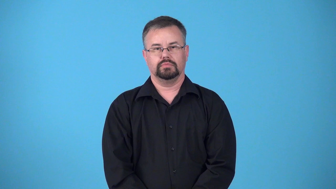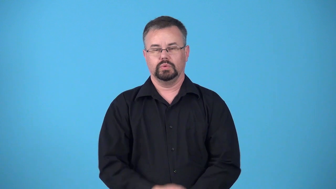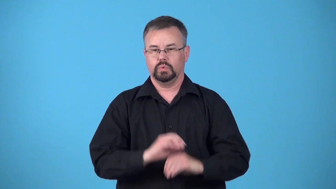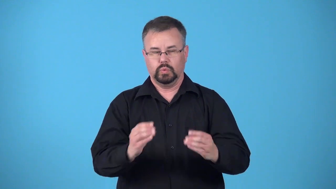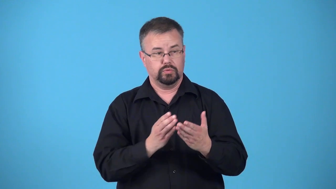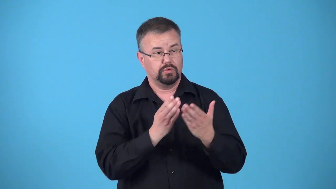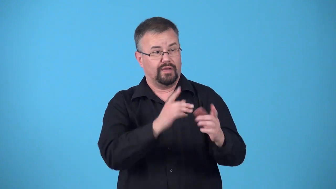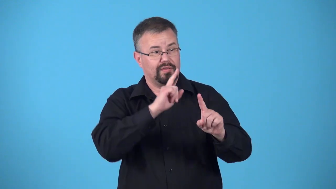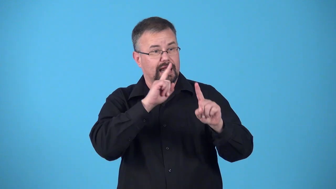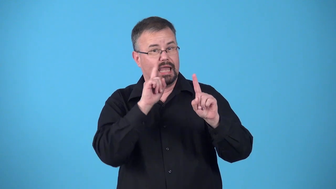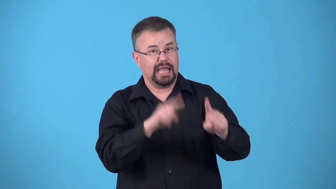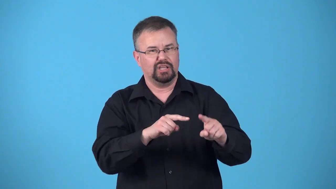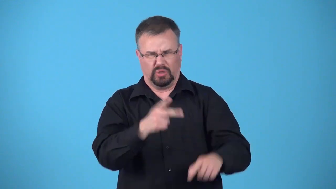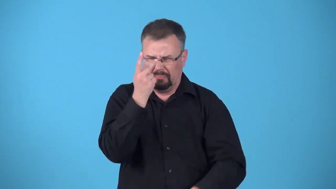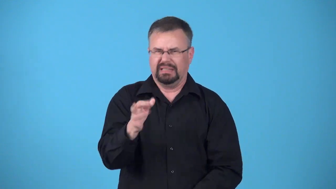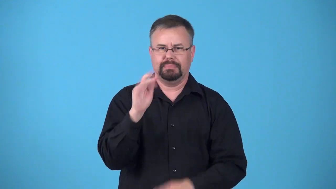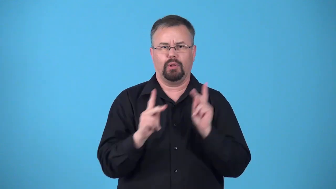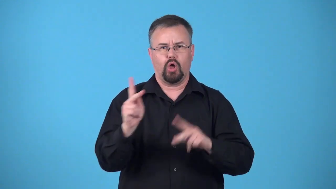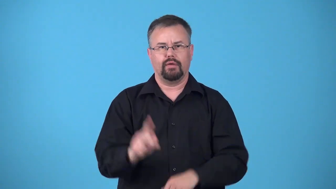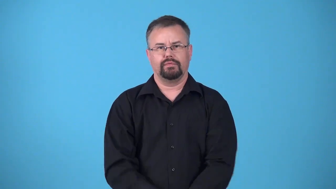more heat than light